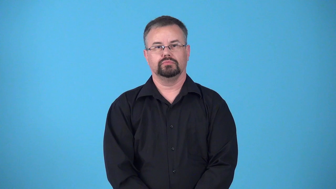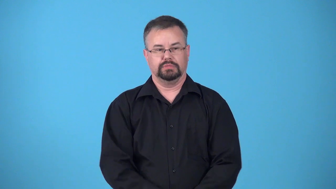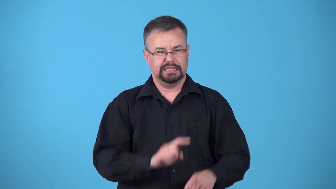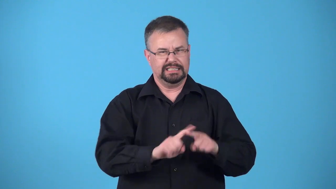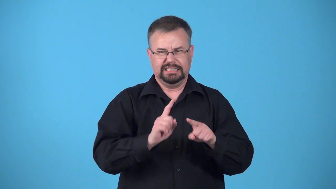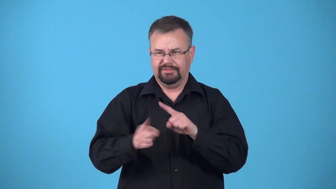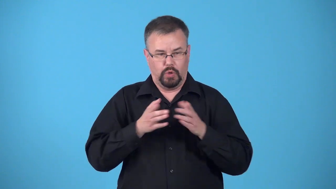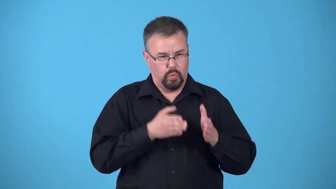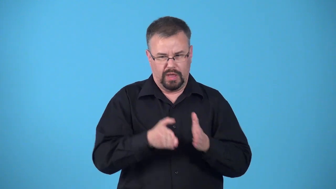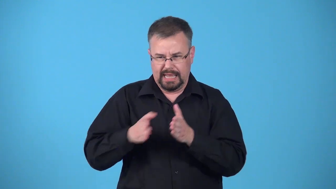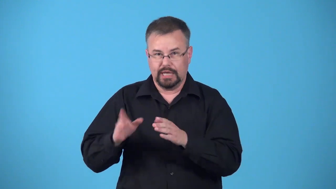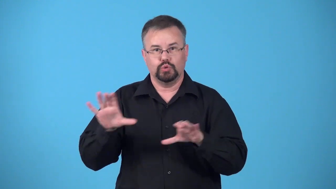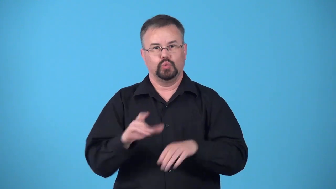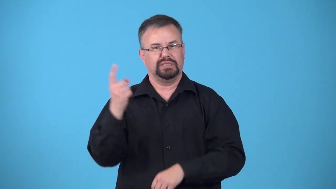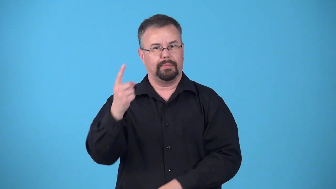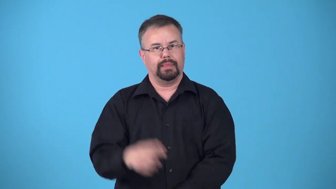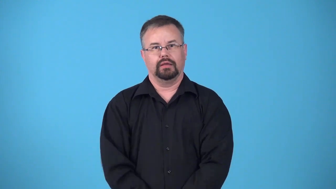more than one way to skin a cat